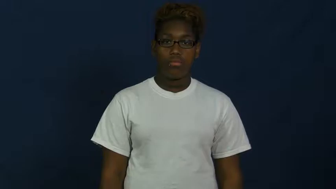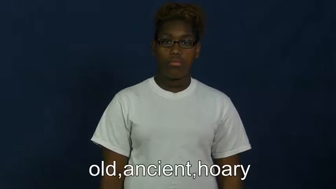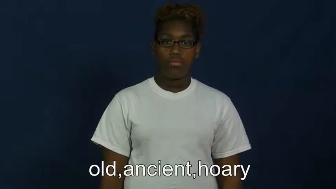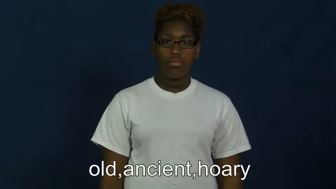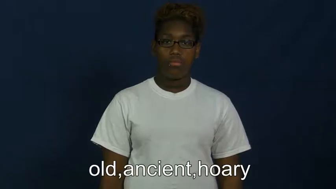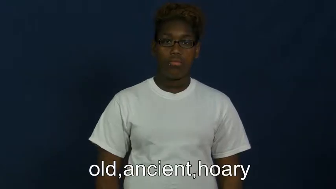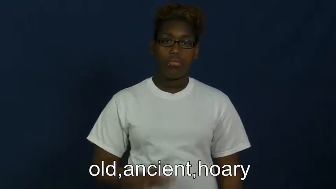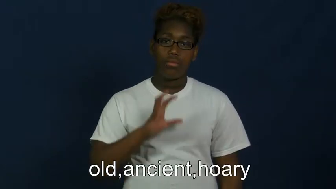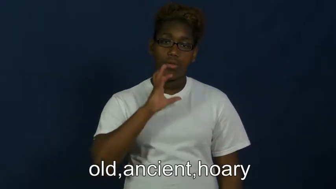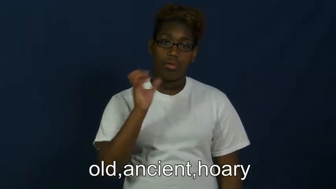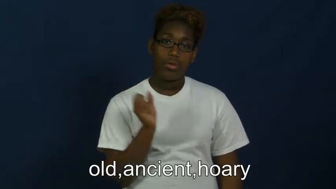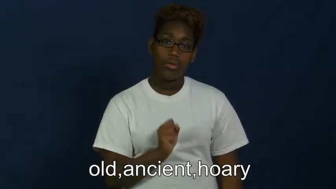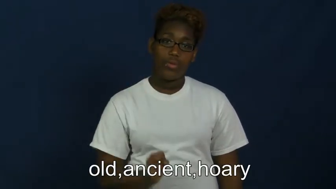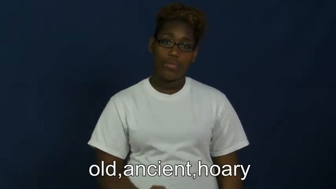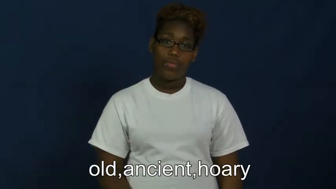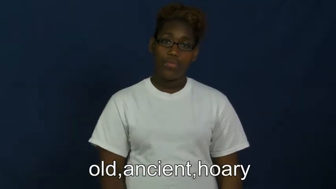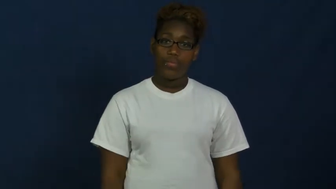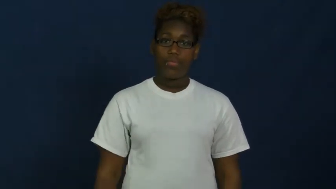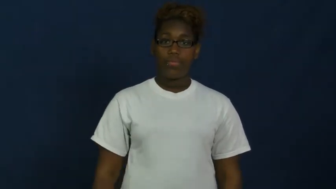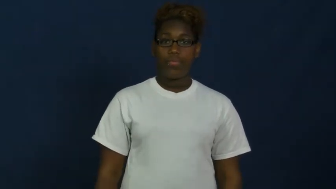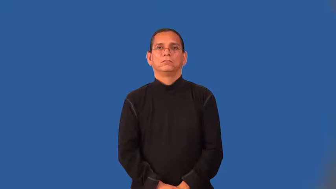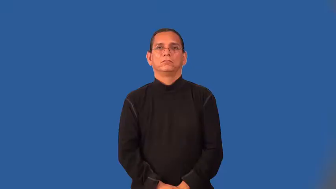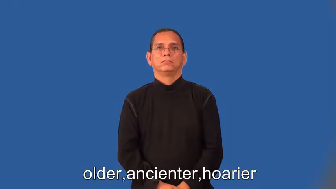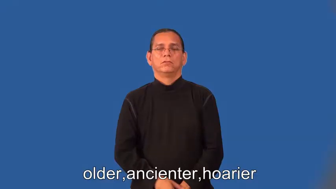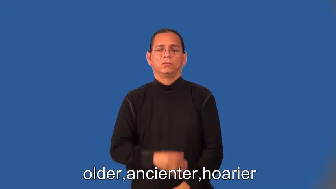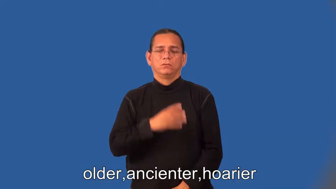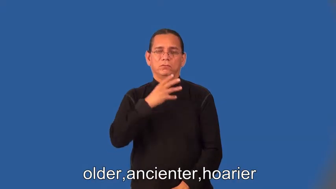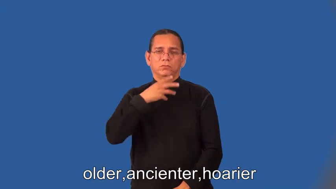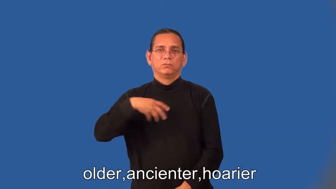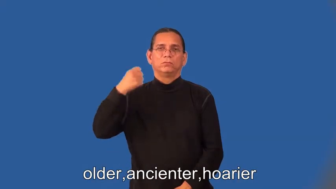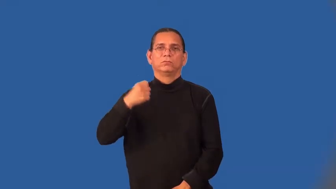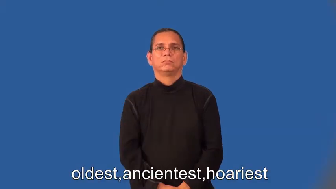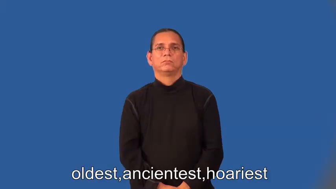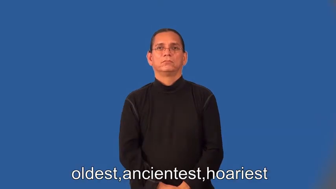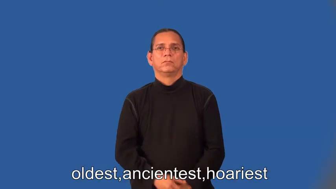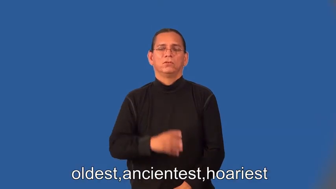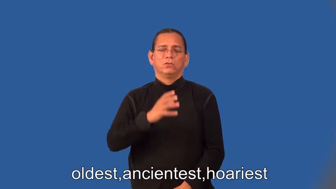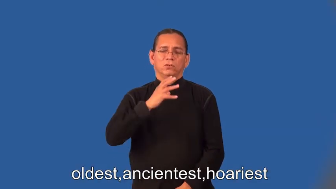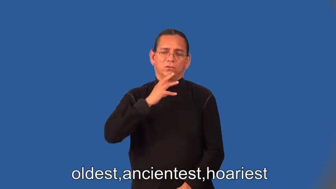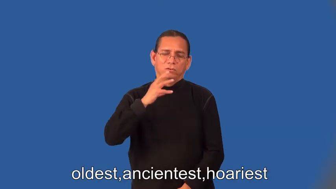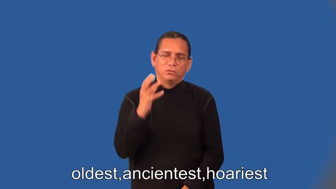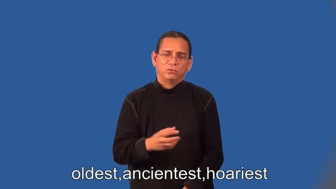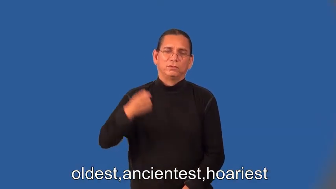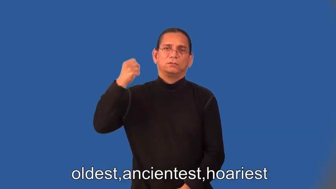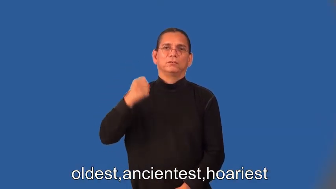older,ancienter,hoarier,oldest,ancientest,hoariest